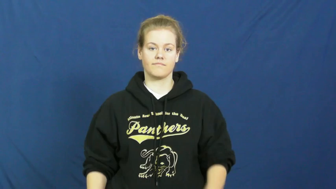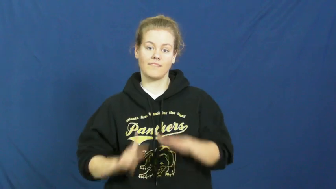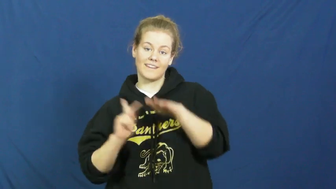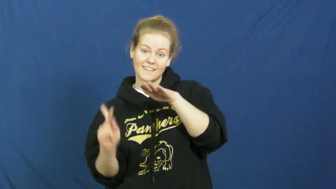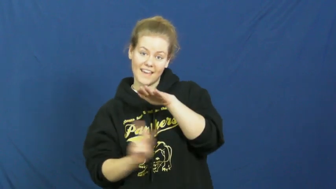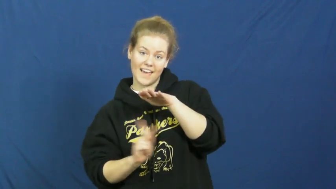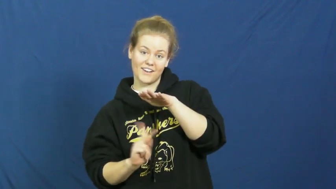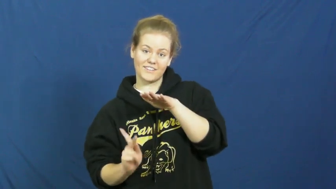primary